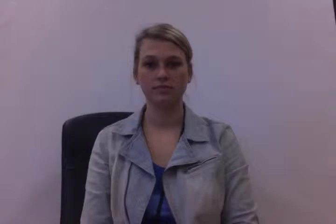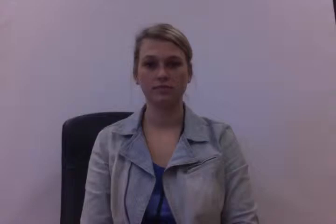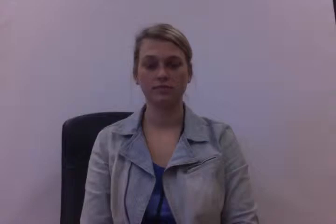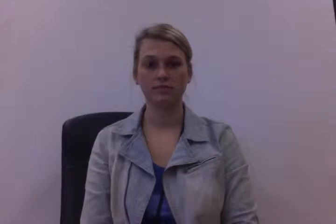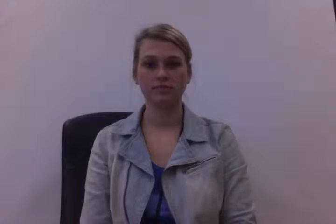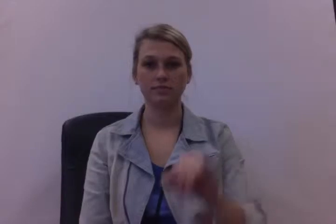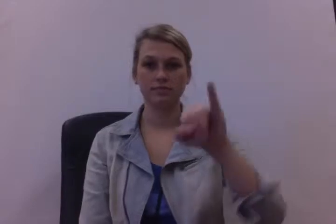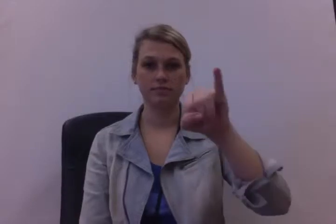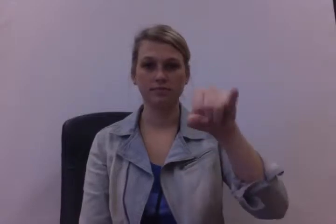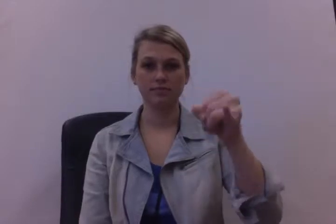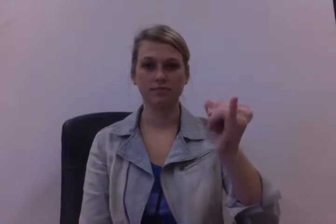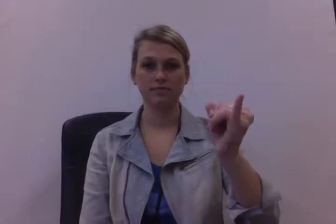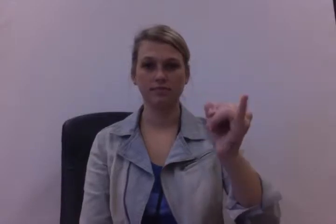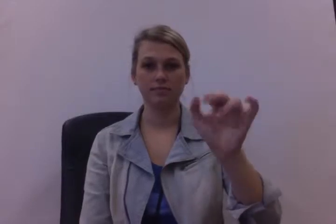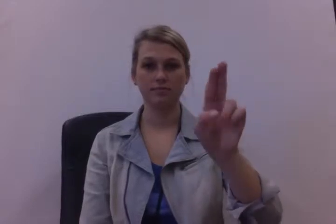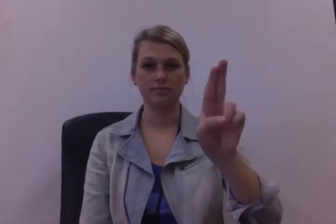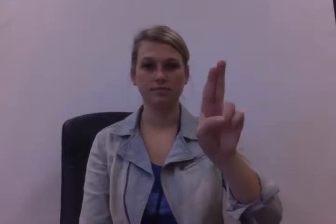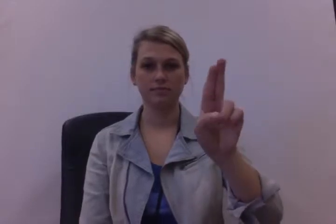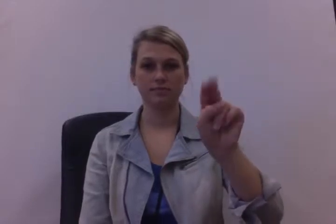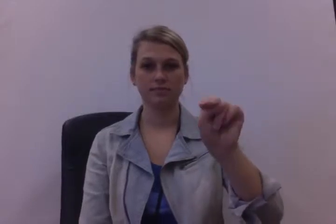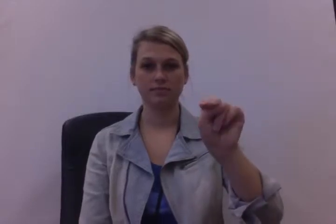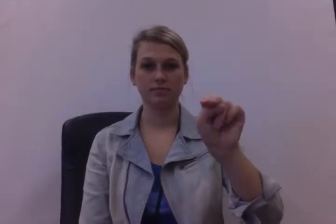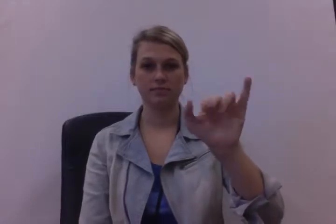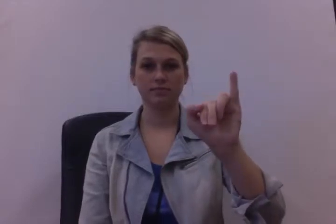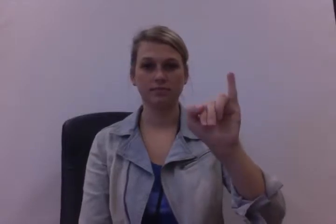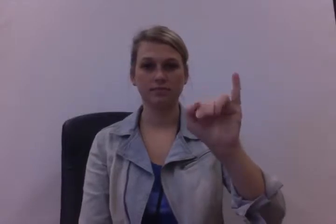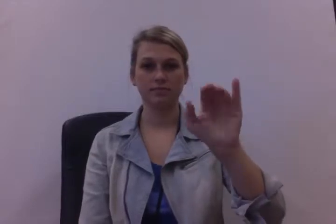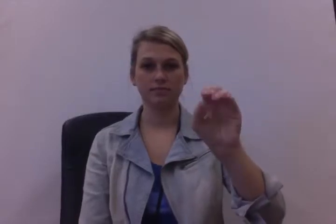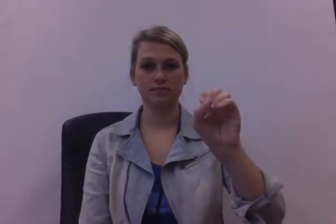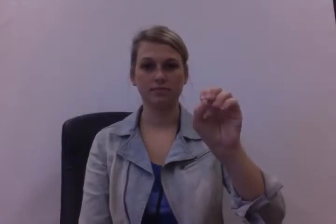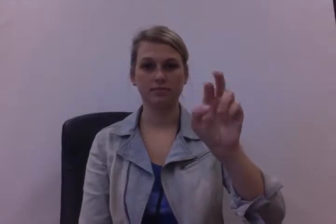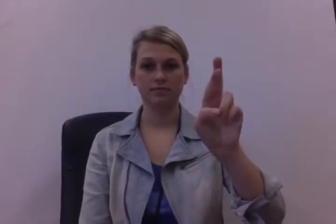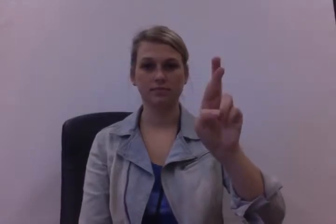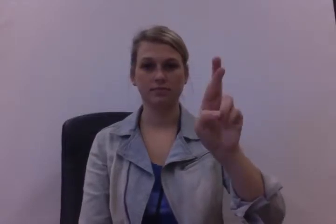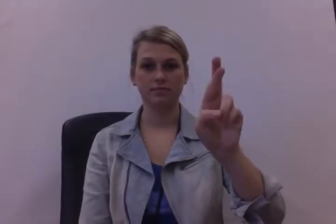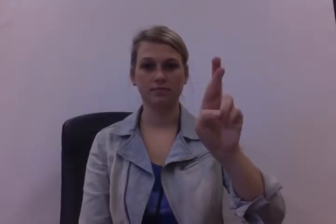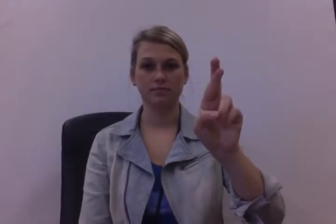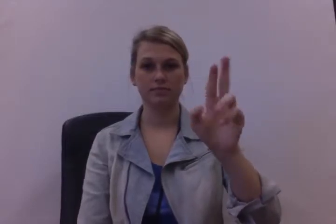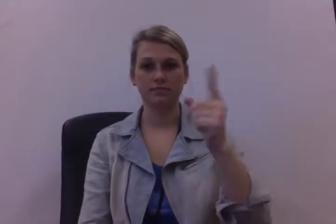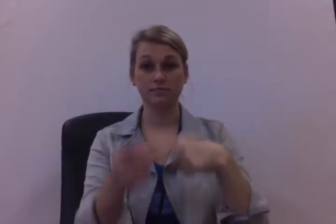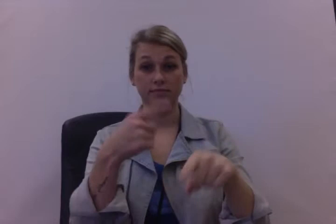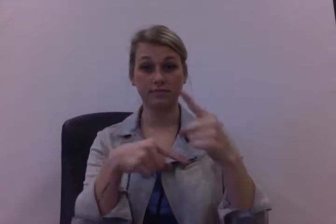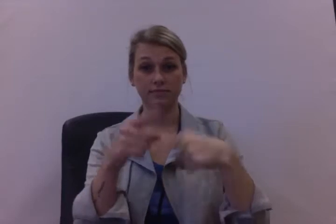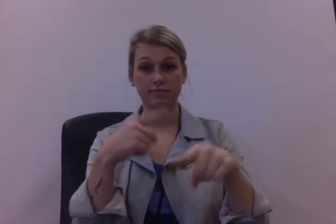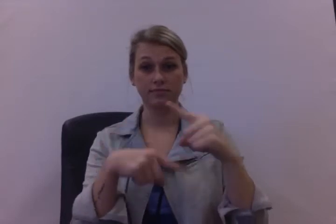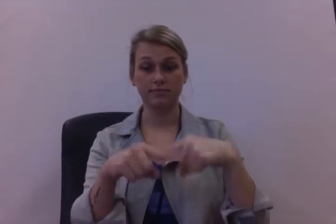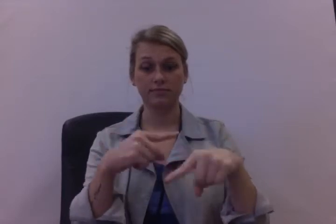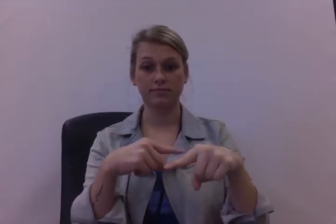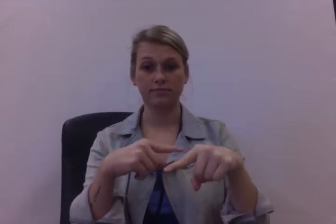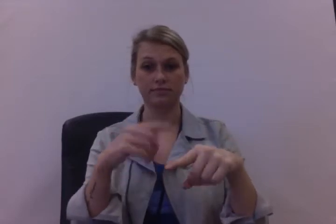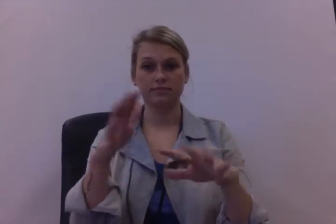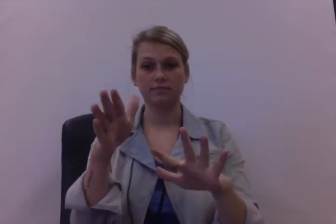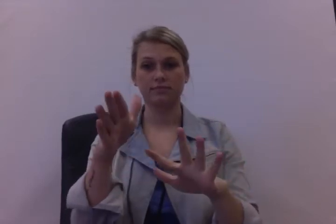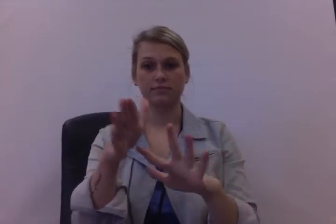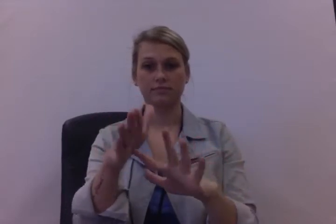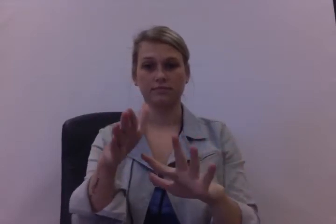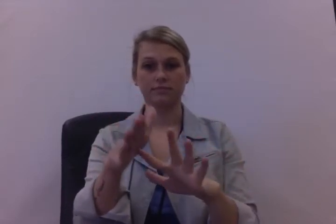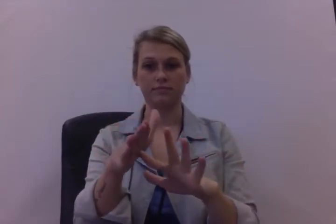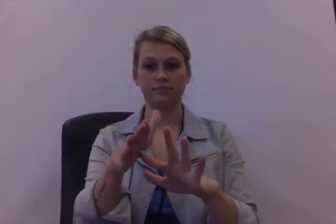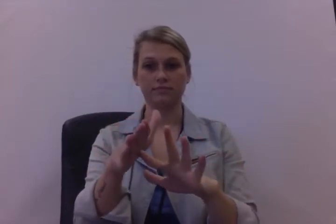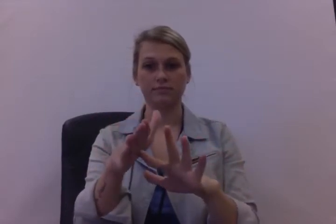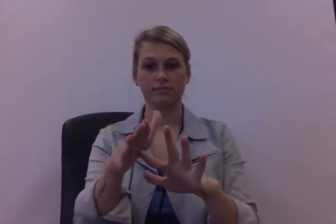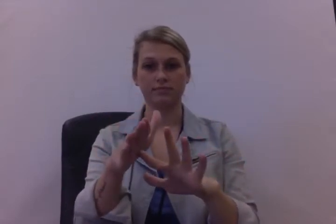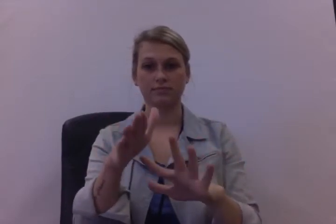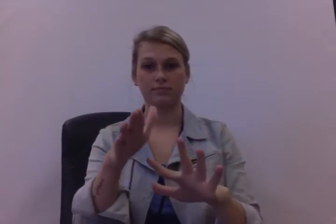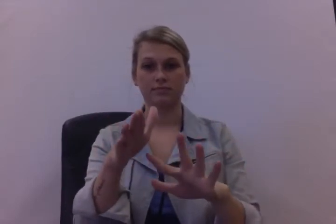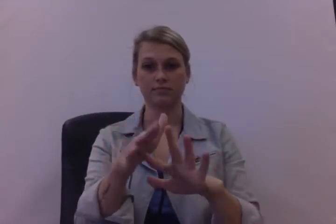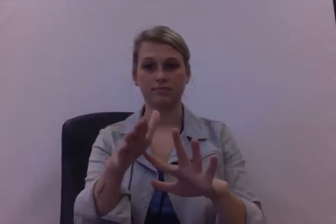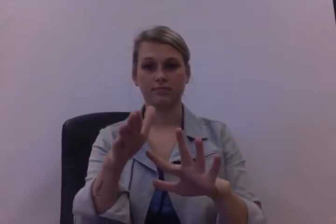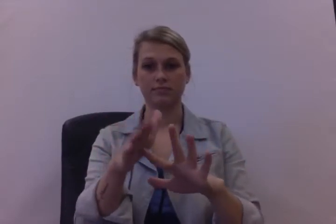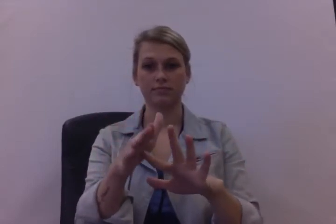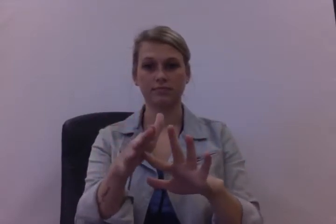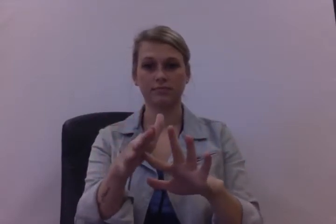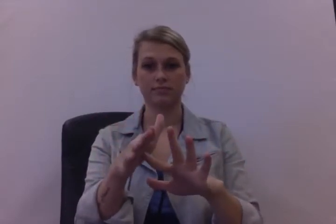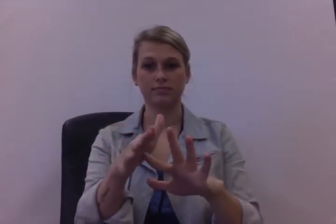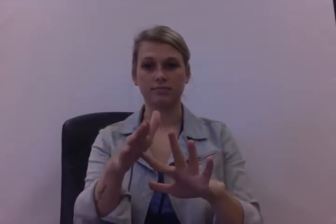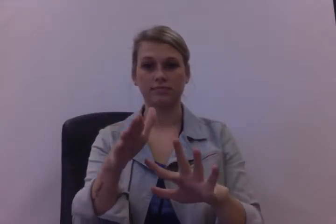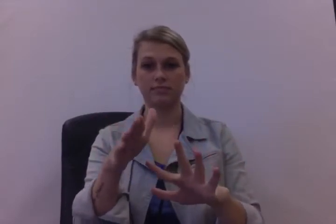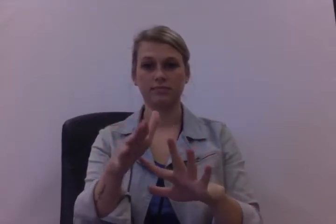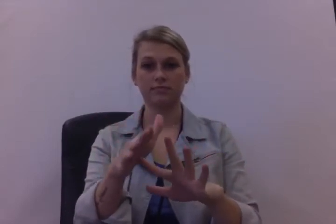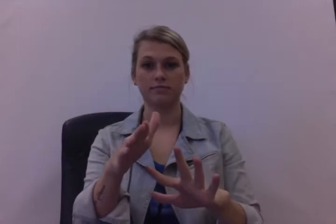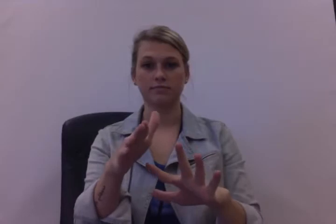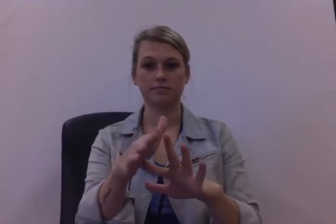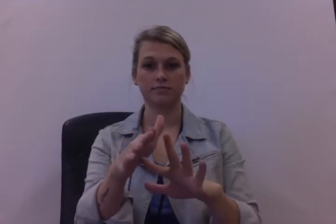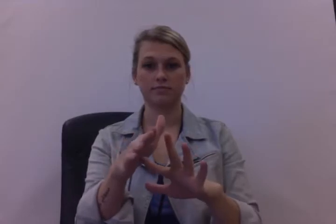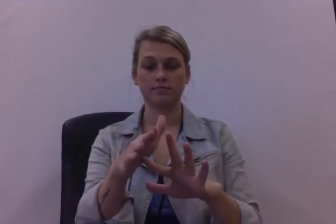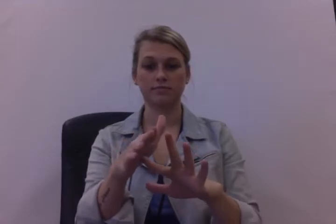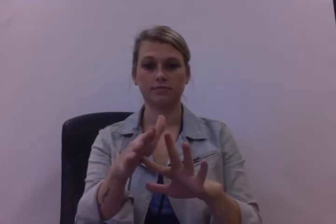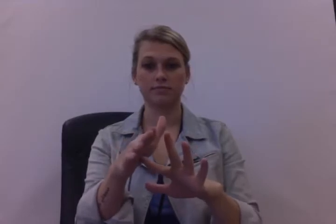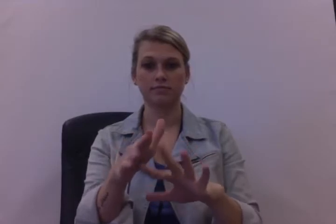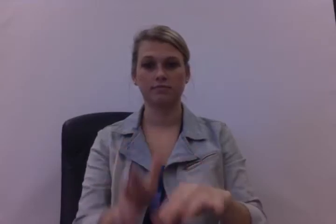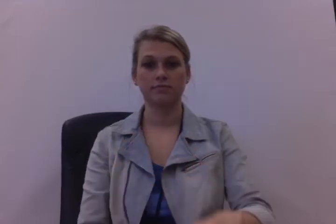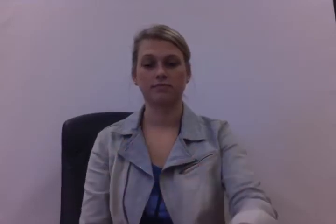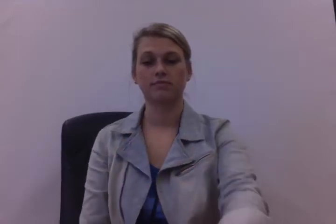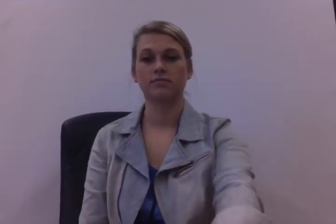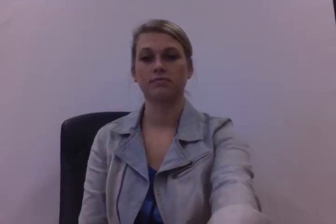JUNIOR